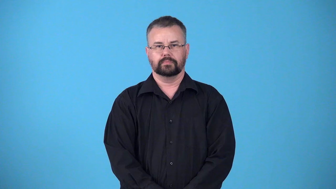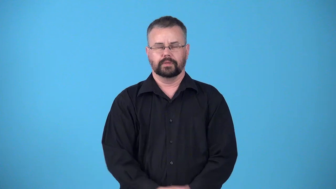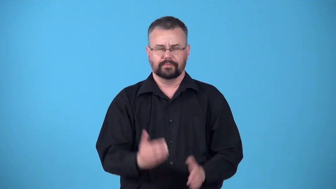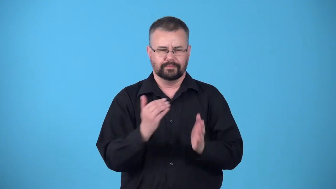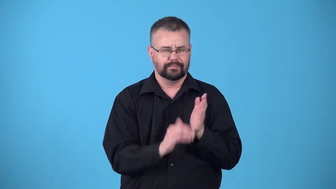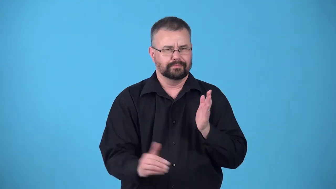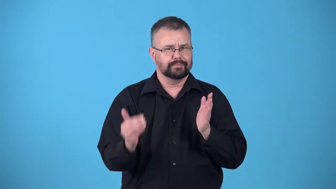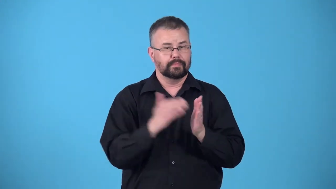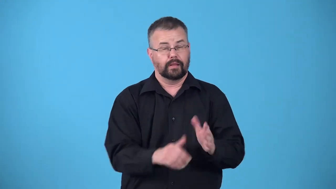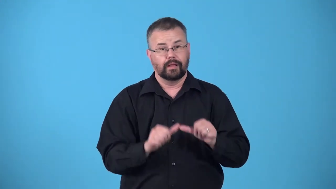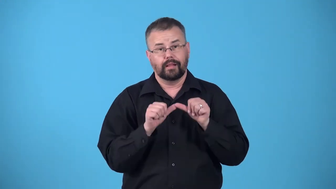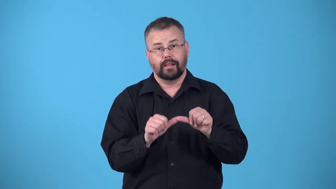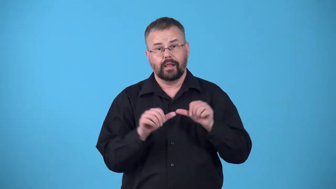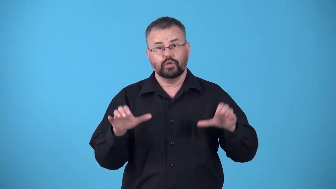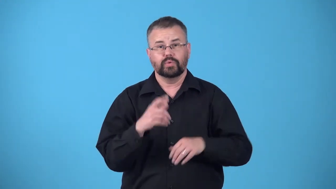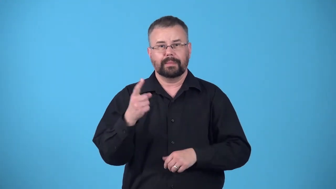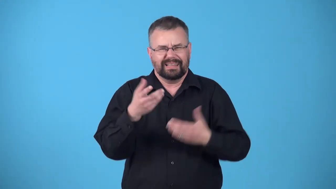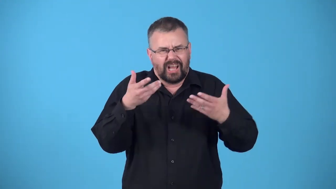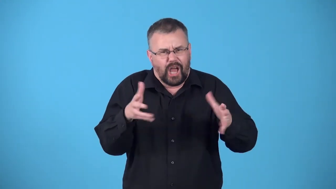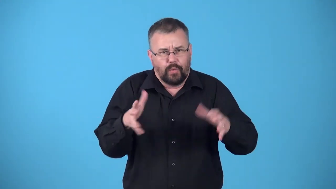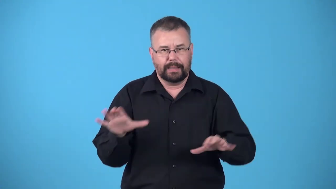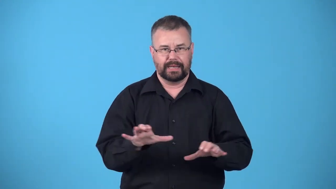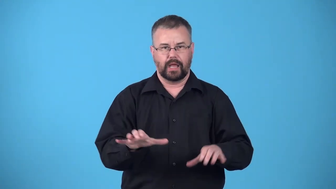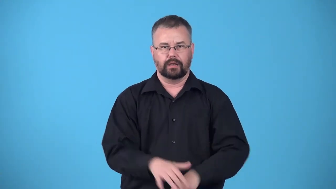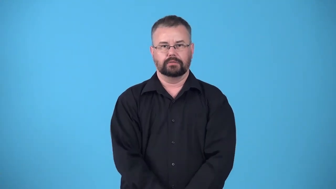beat,flog a dead horse